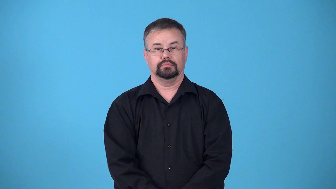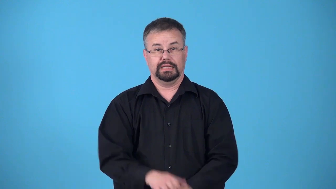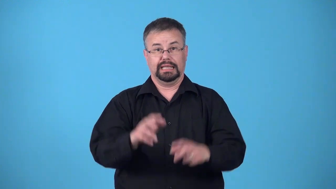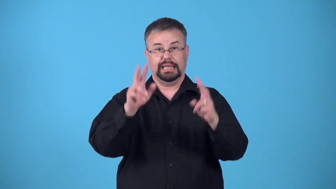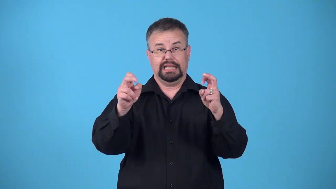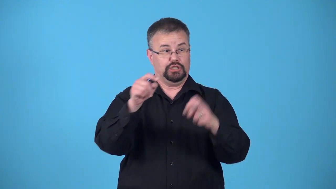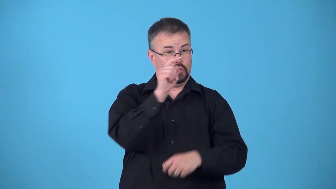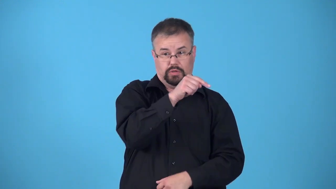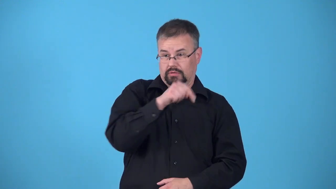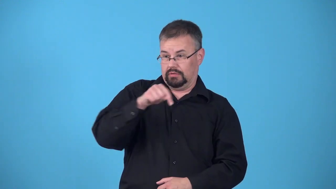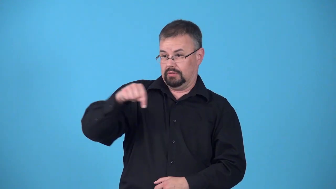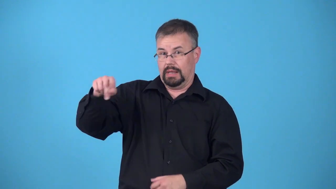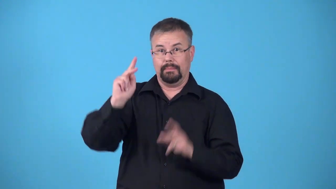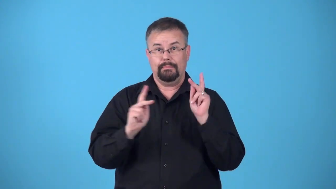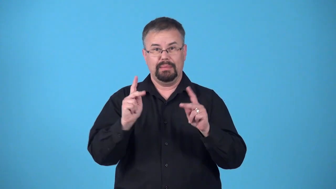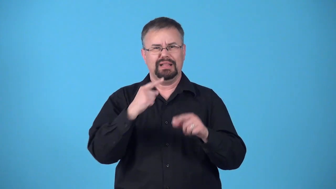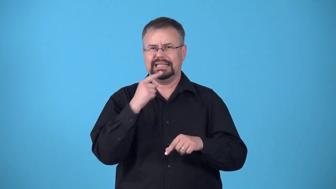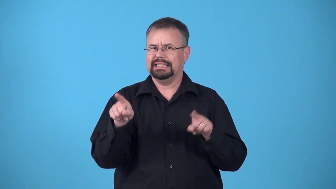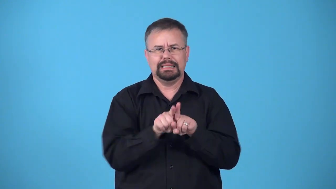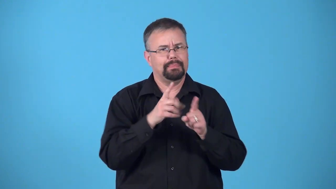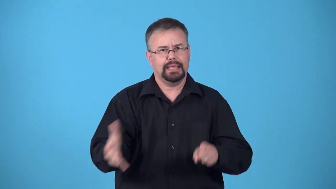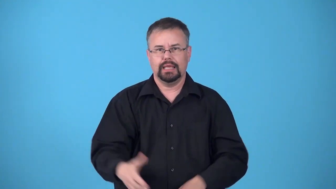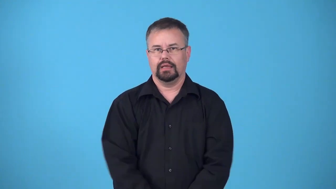read from the same page